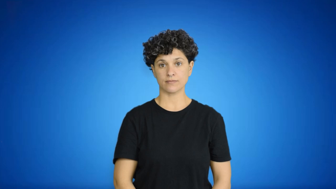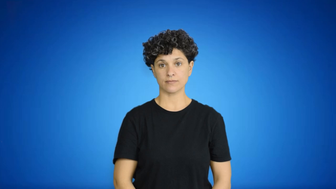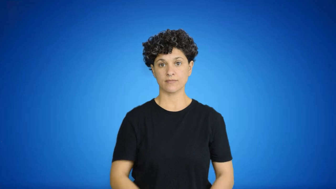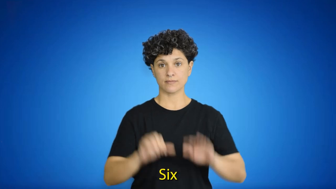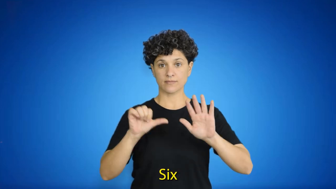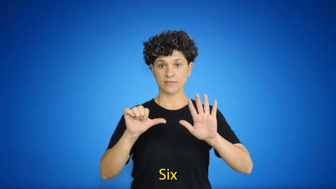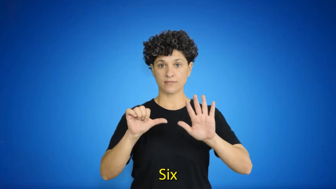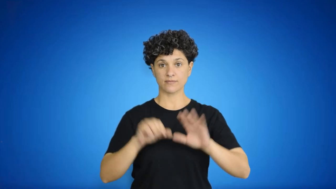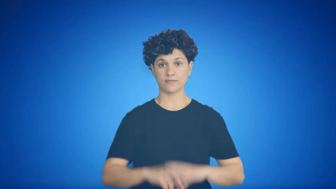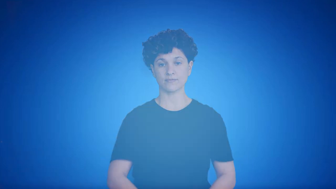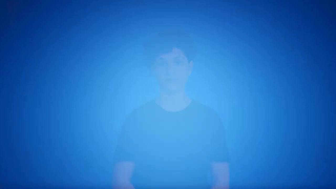Six